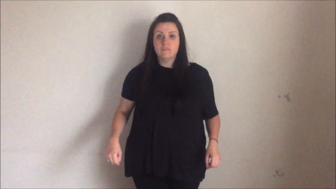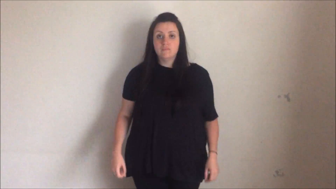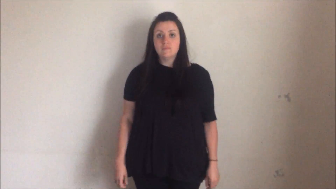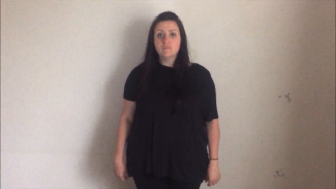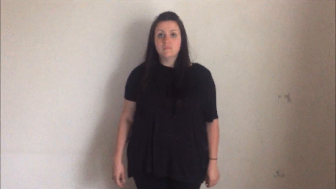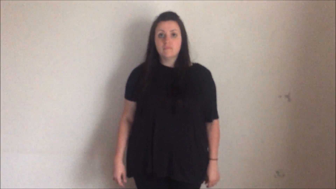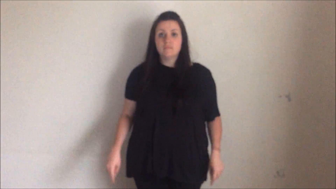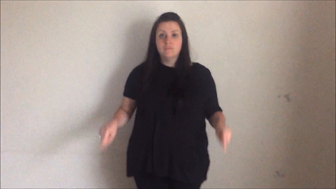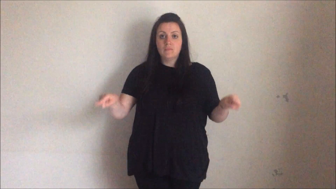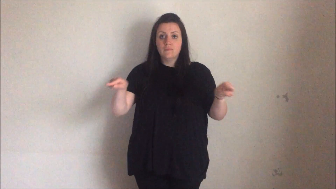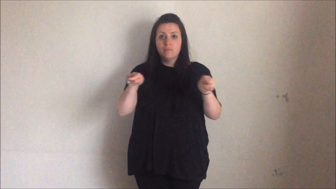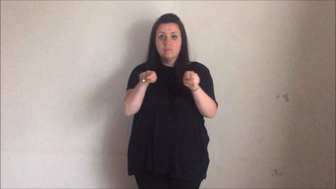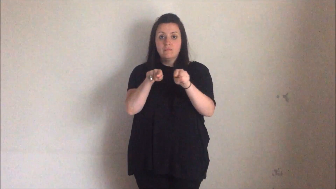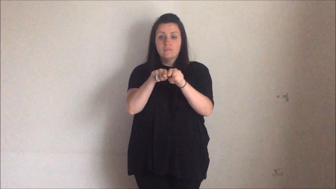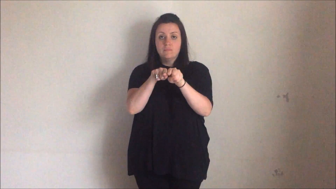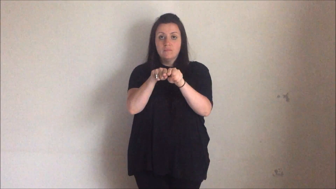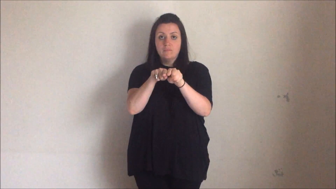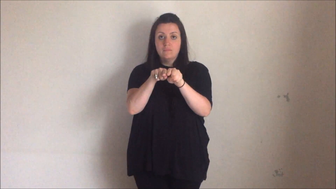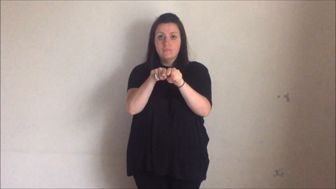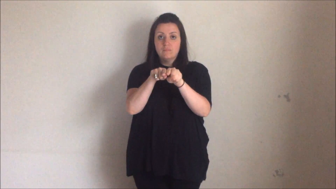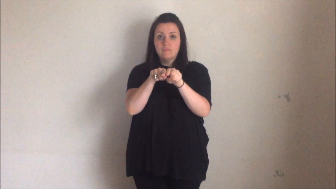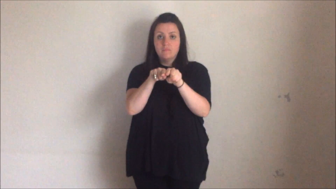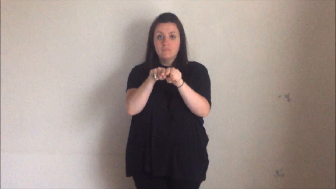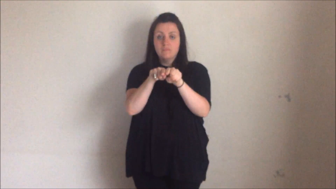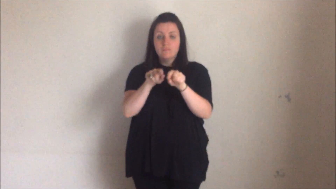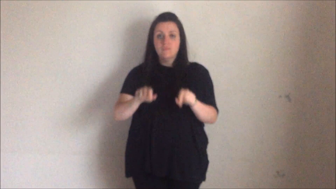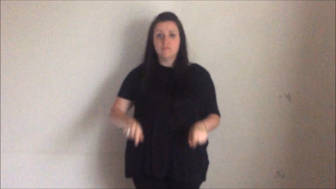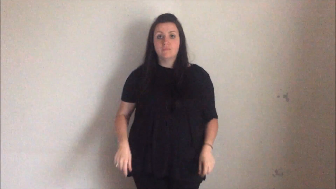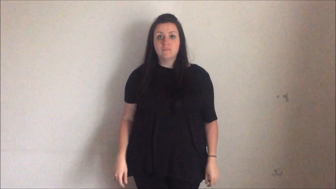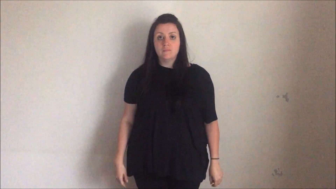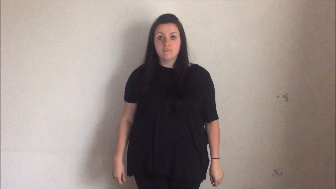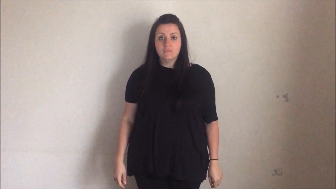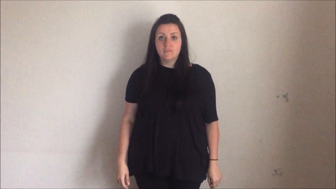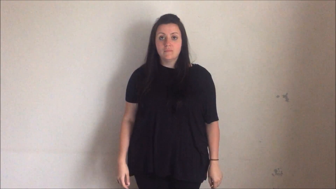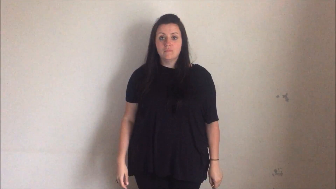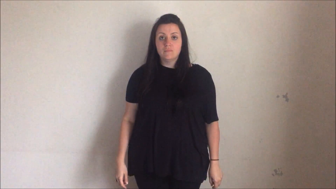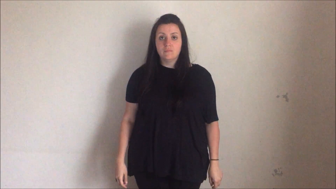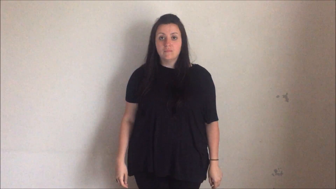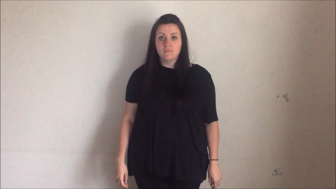equal